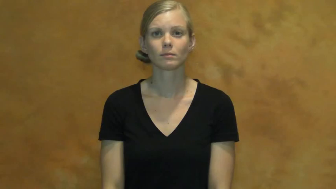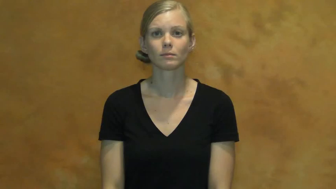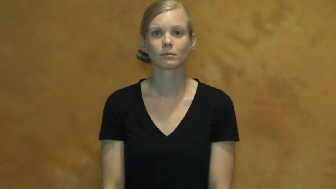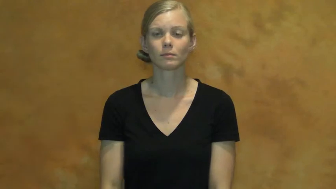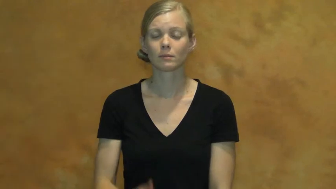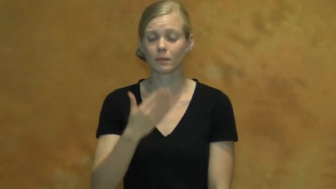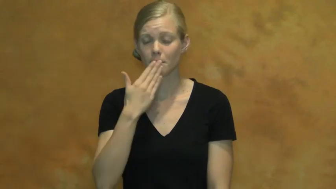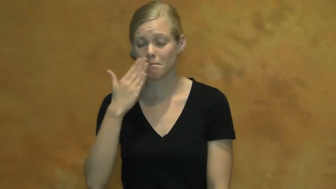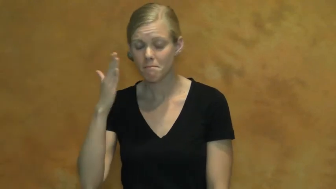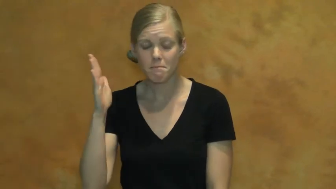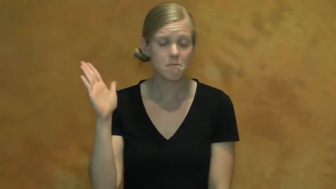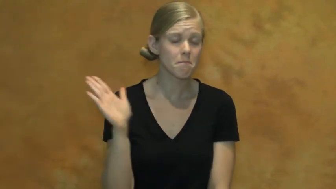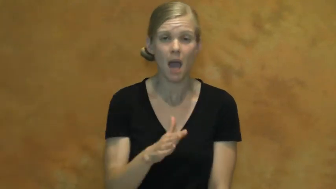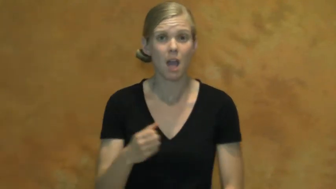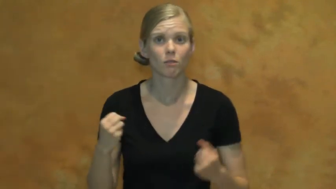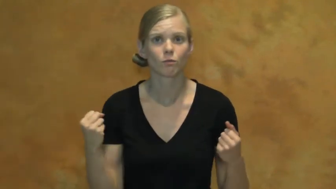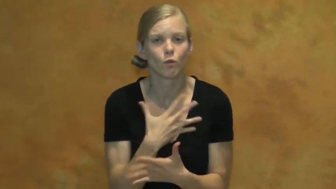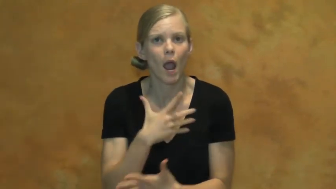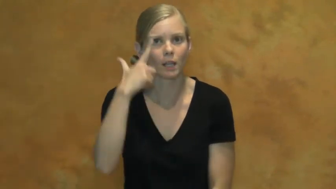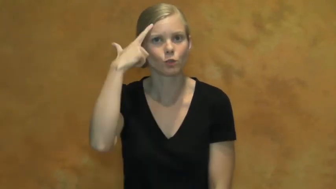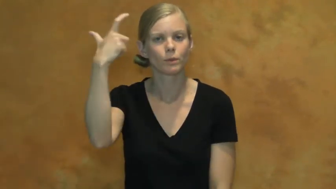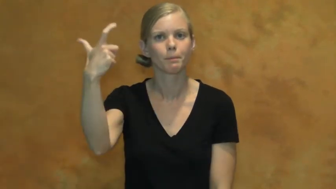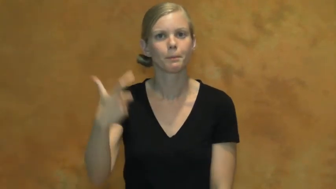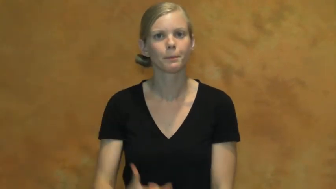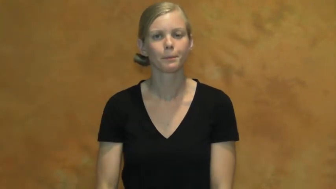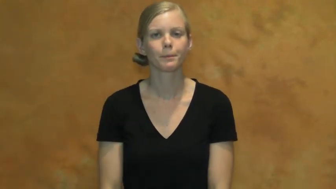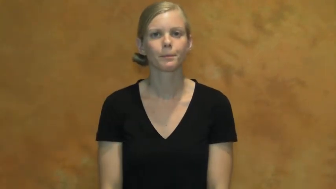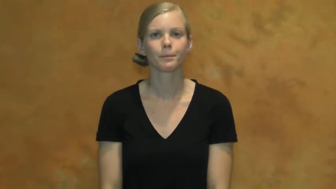nightmare